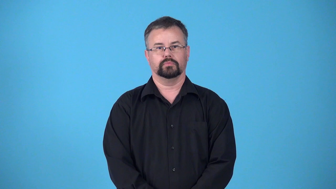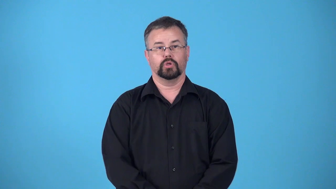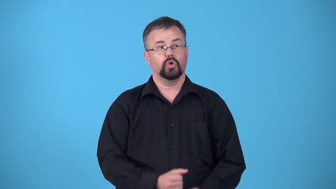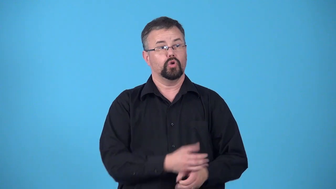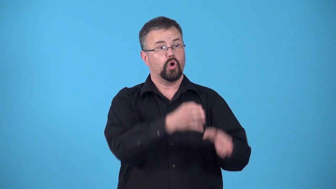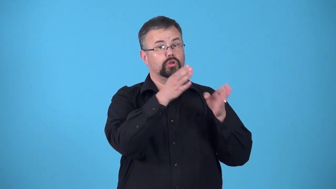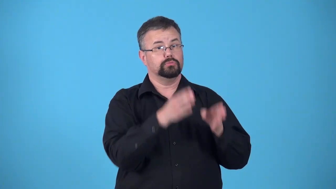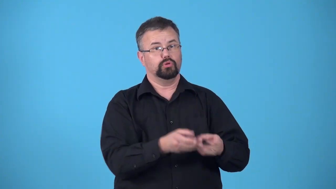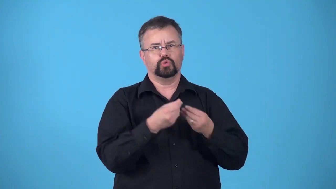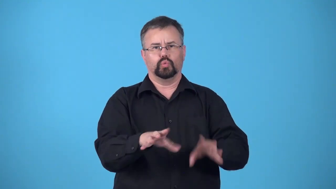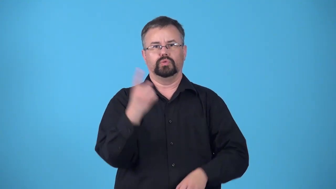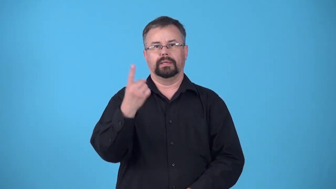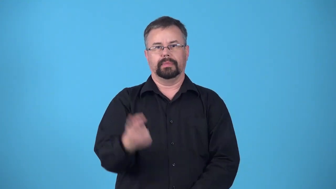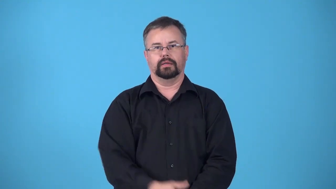cost